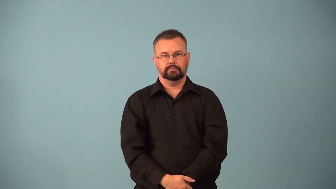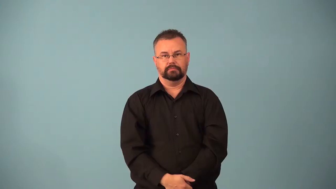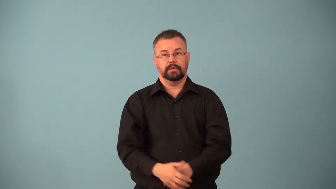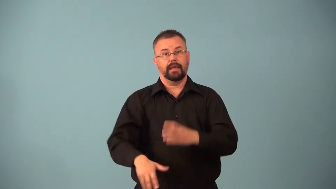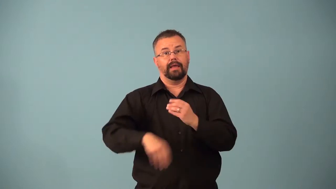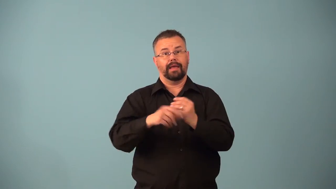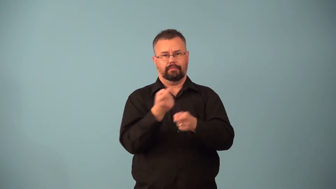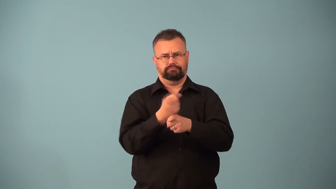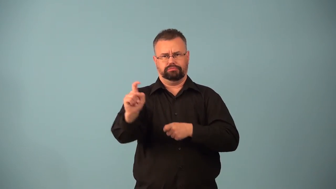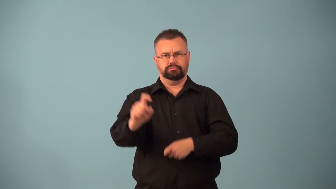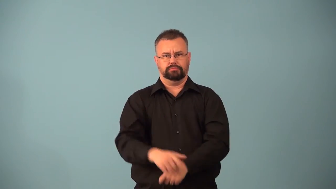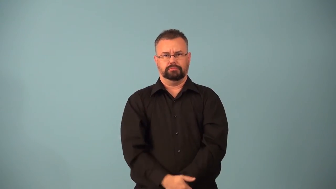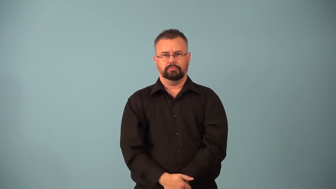bastardize